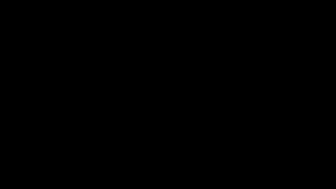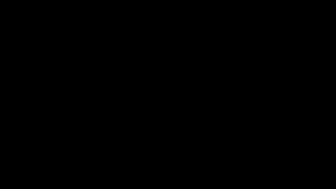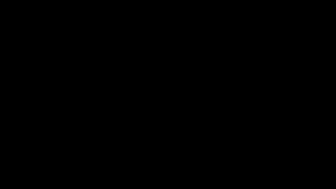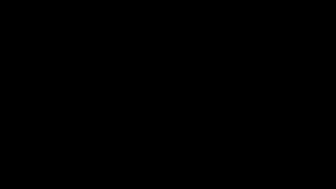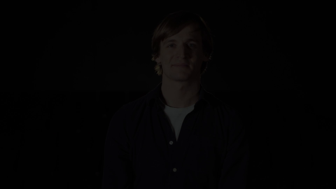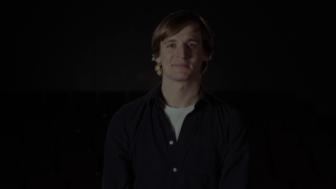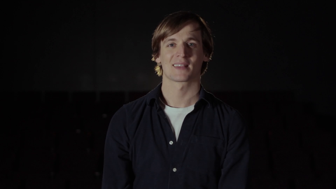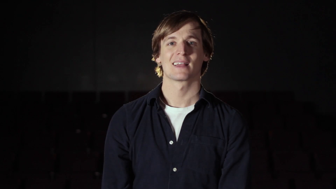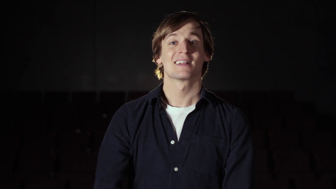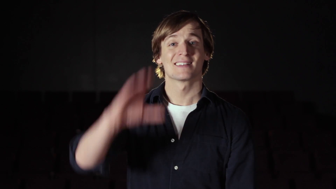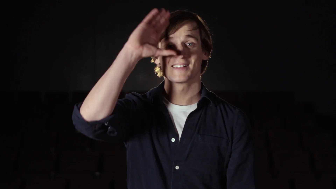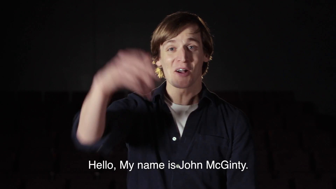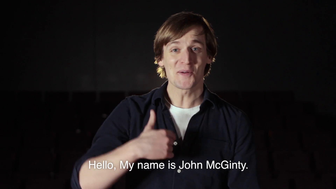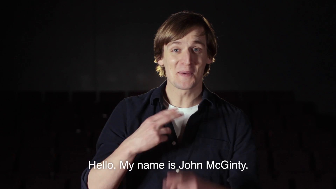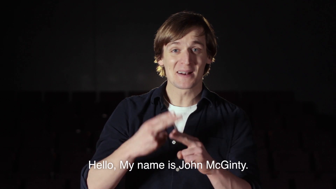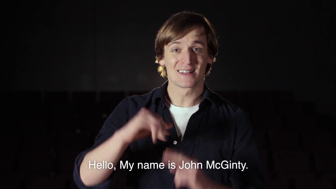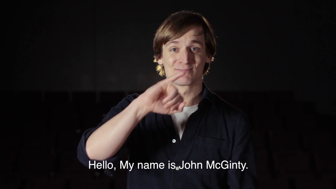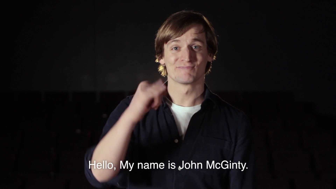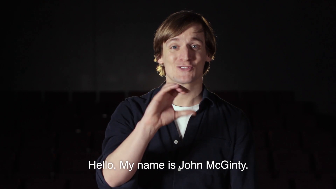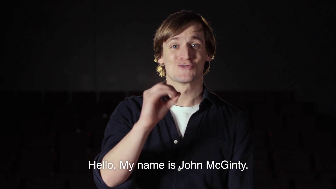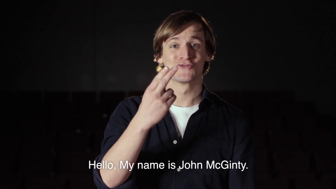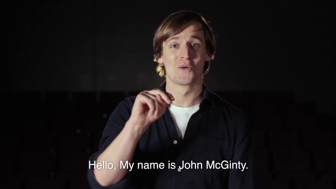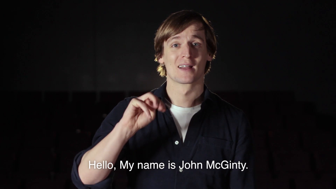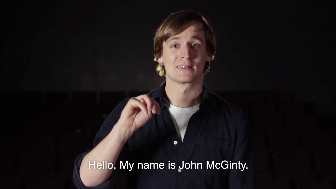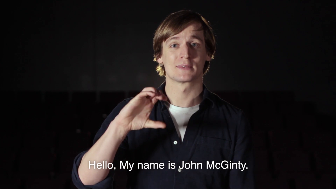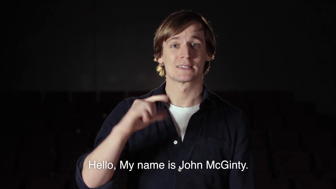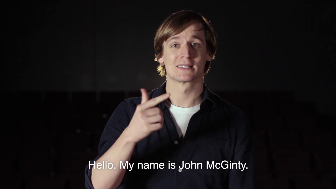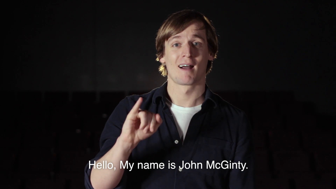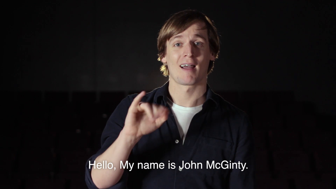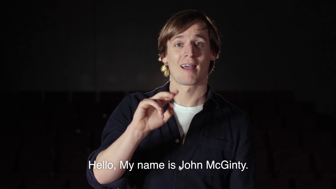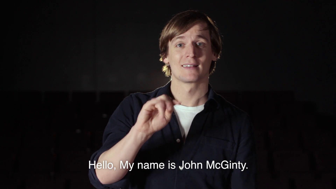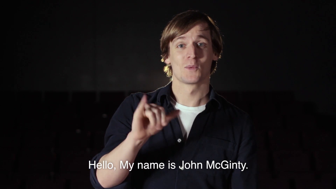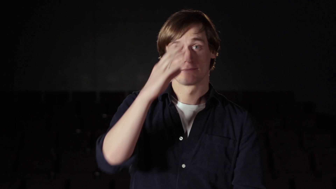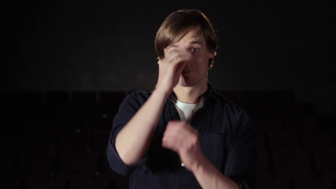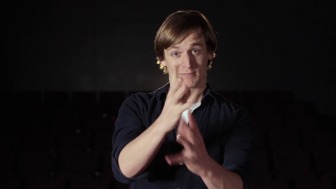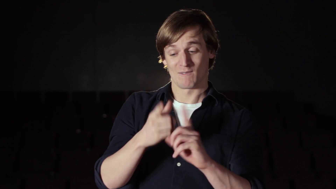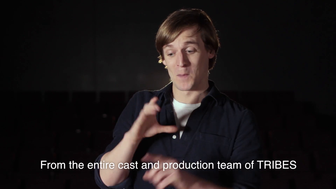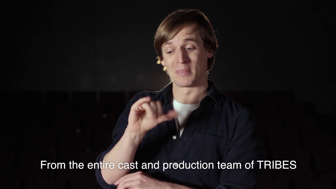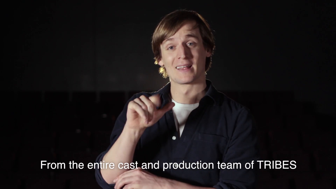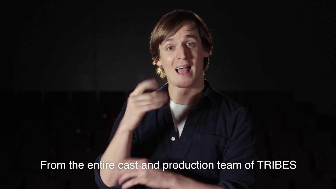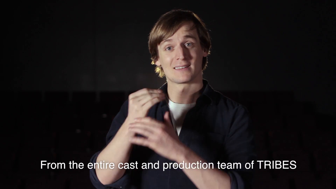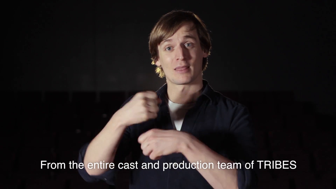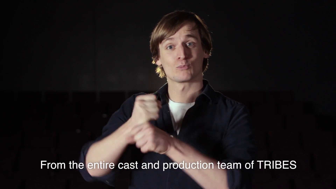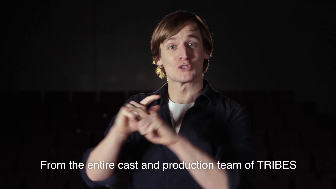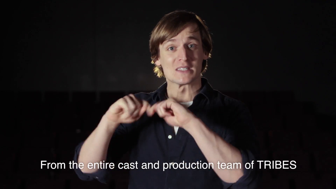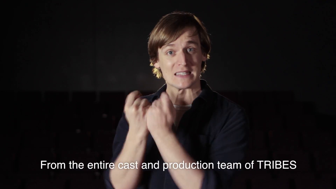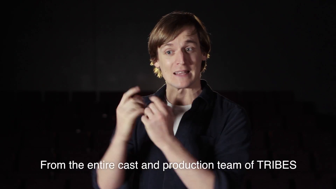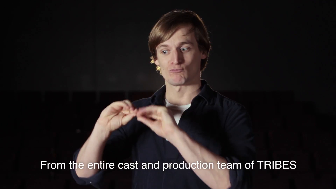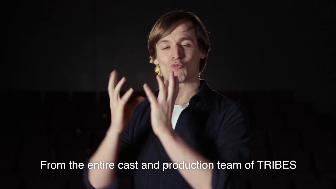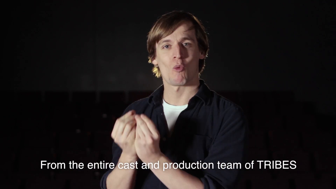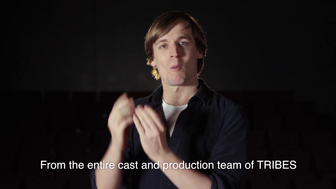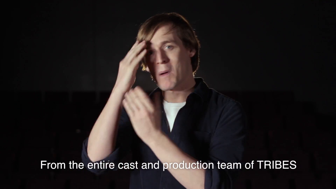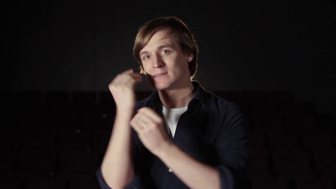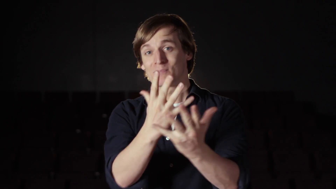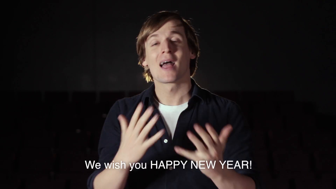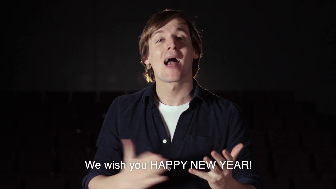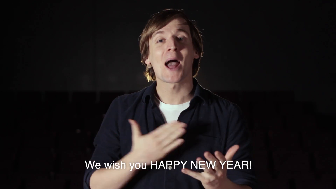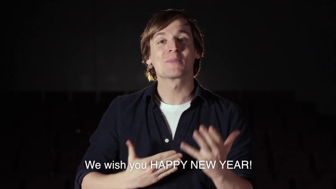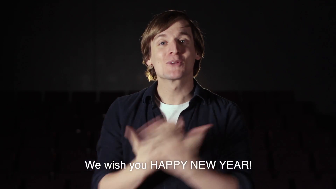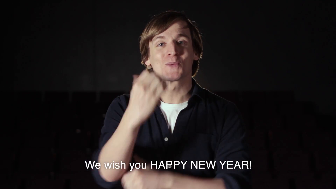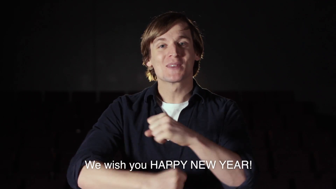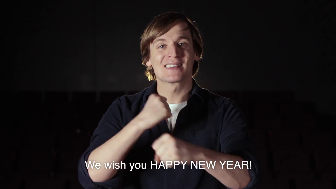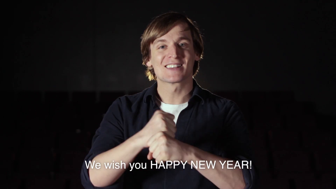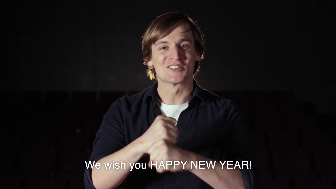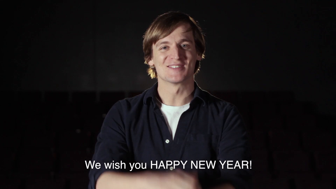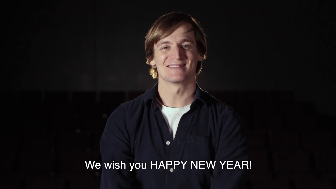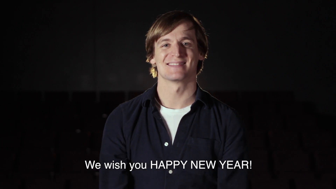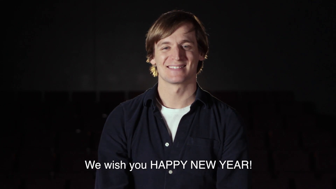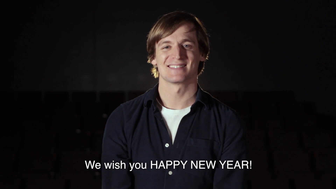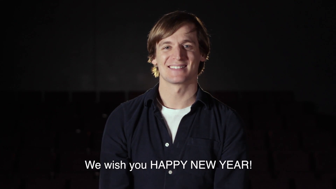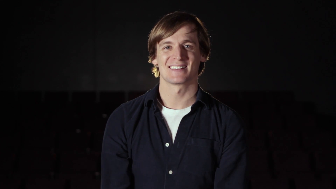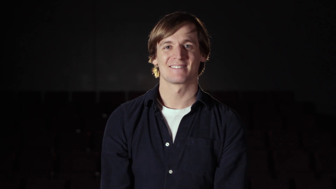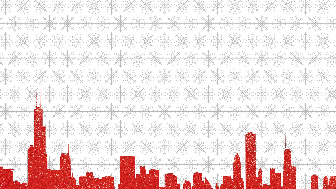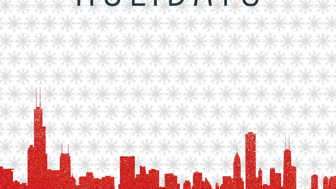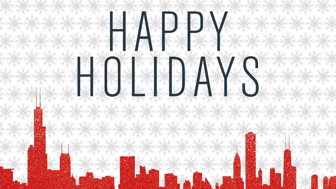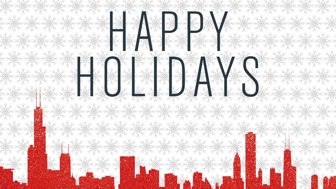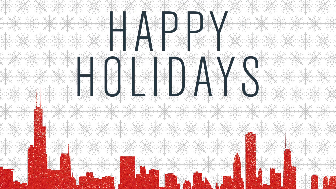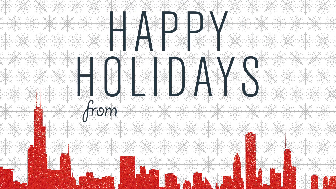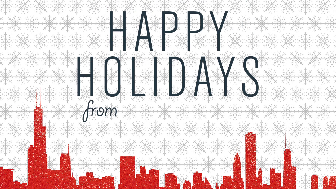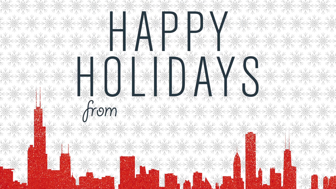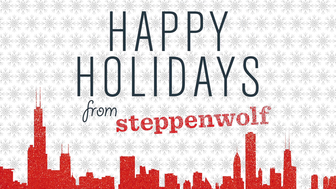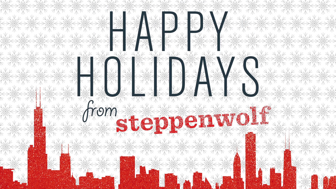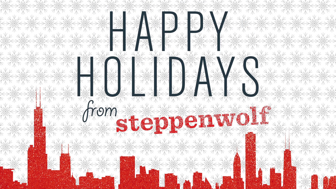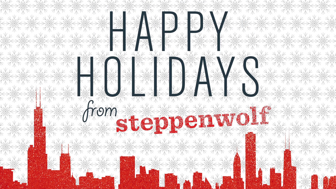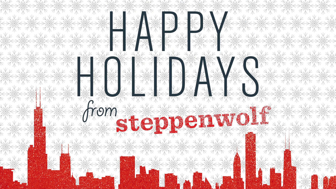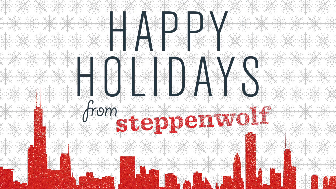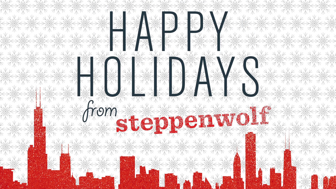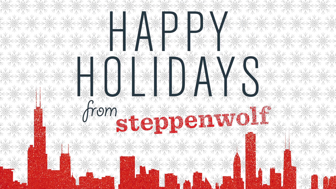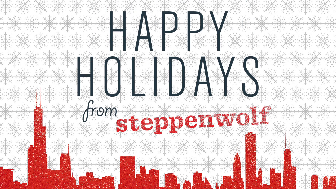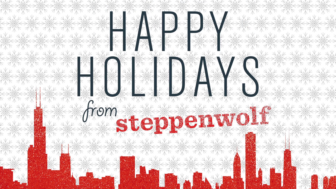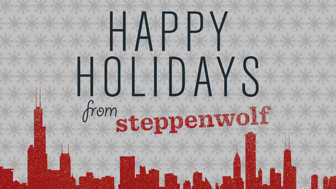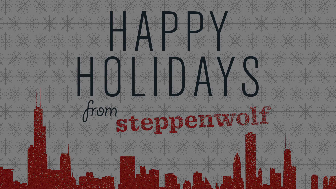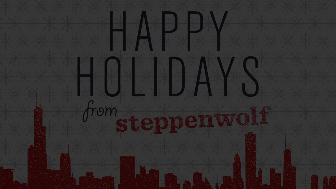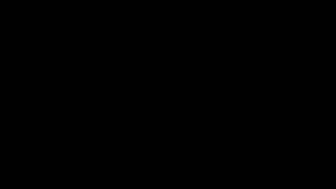Happy New Year!